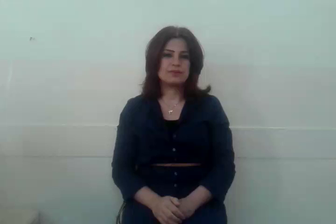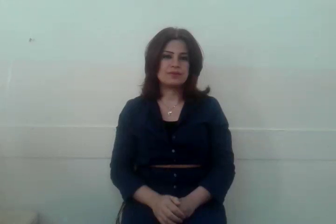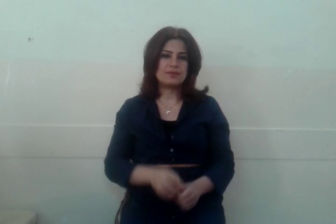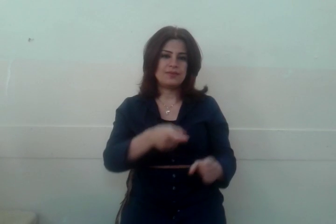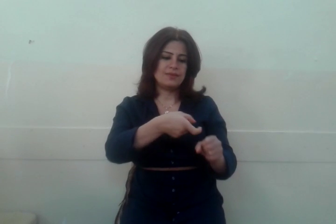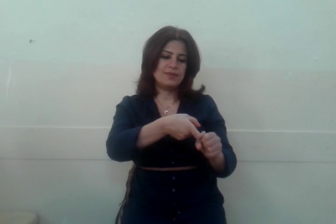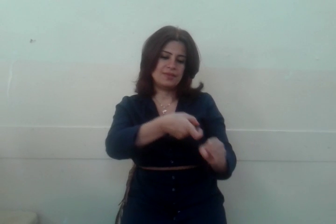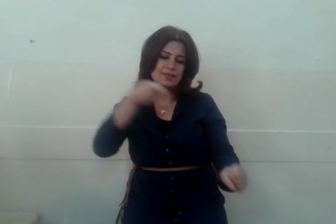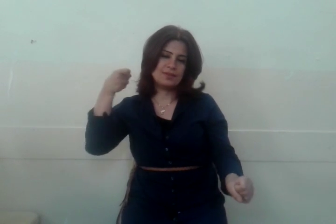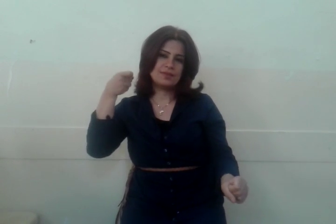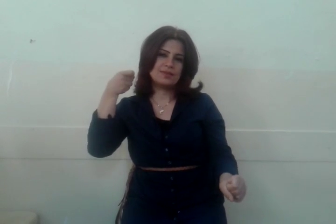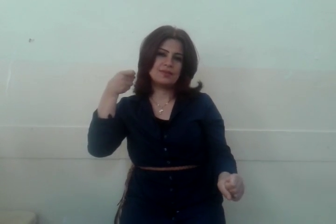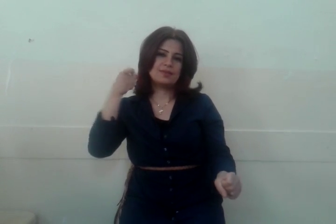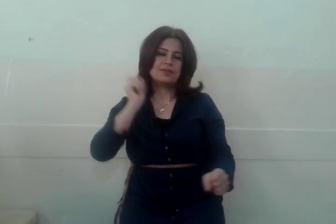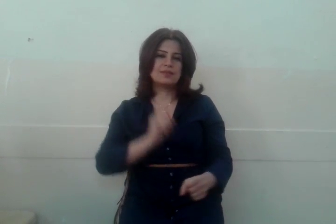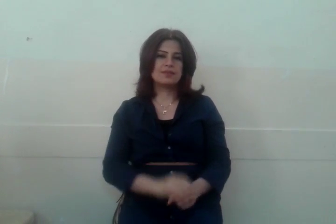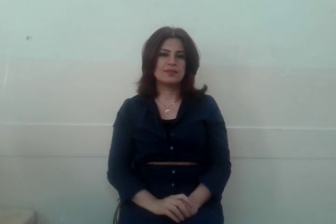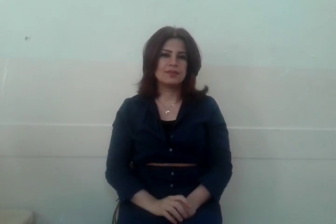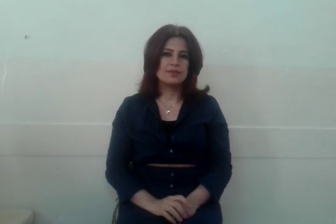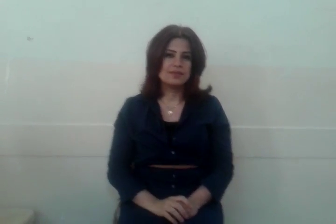wine